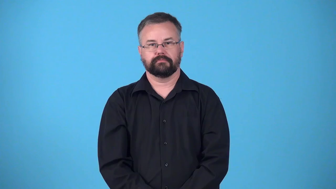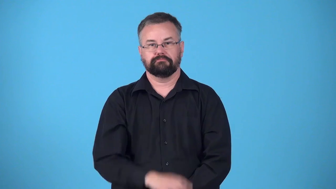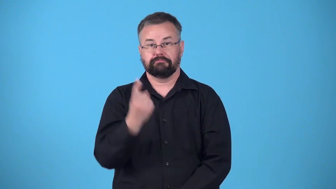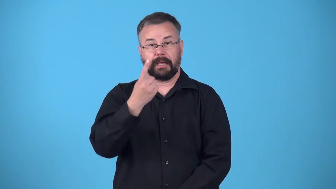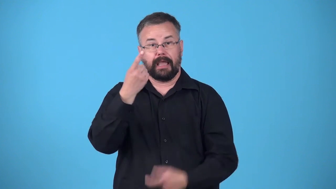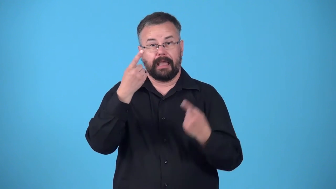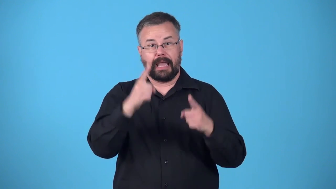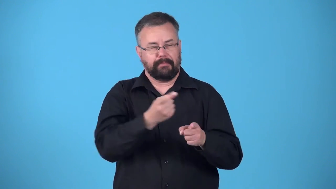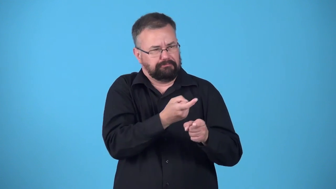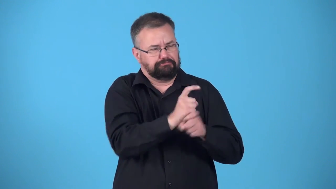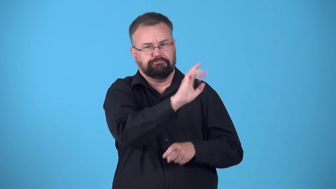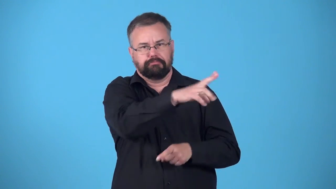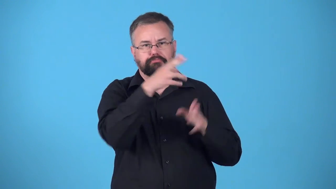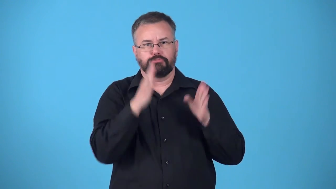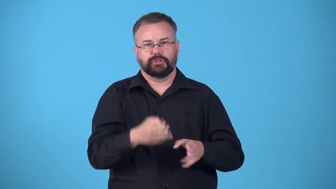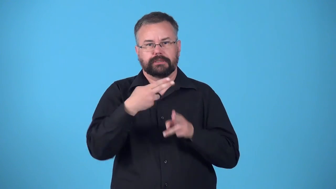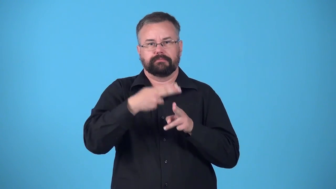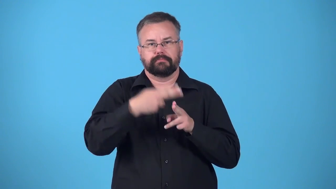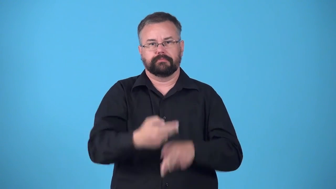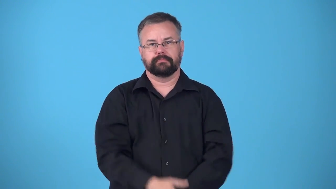black eye